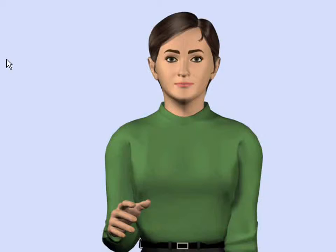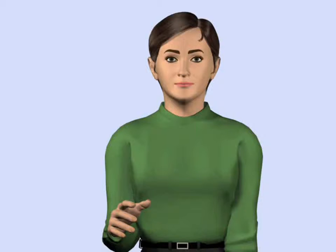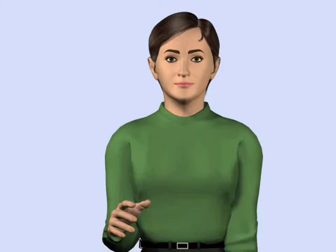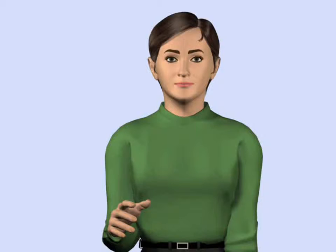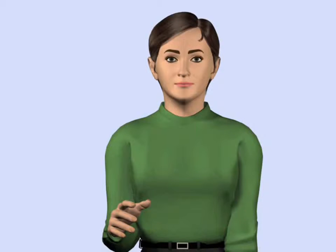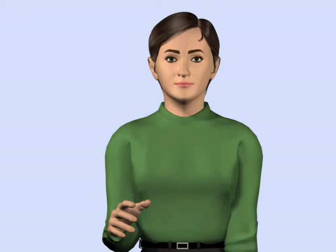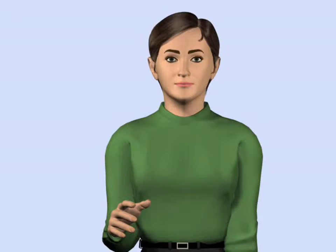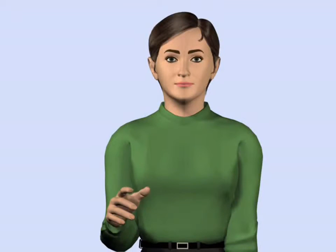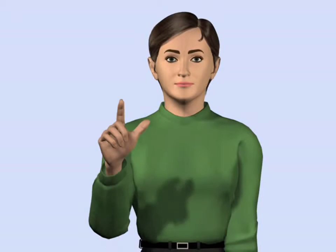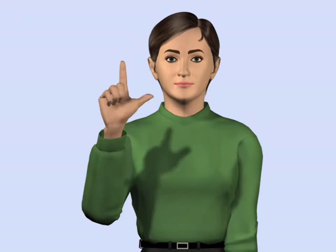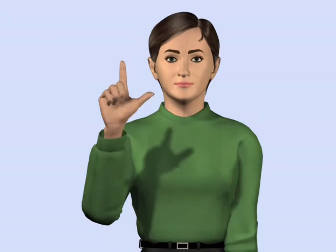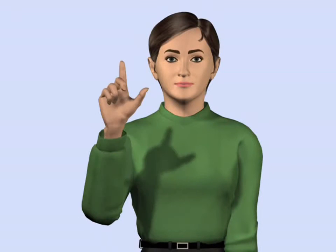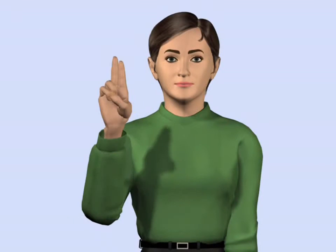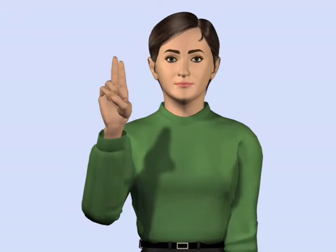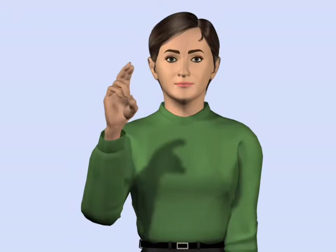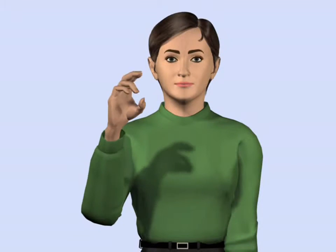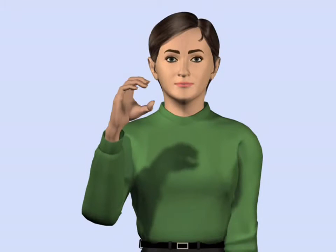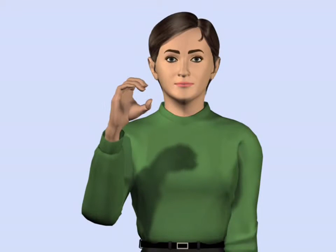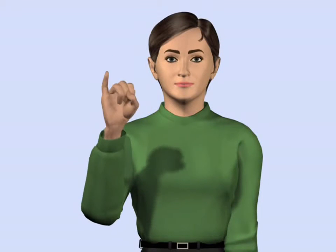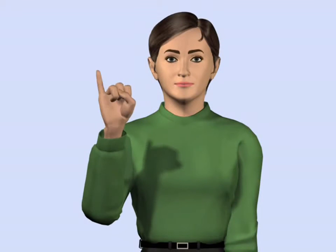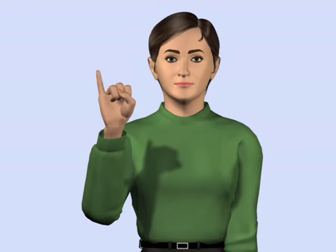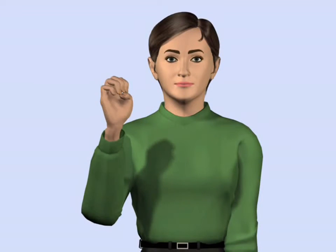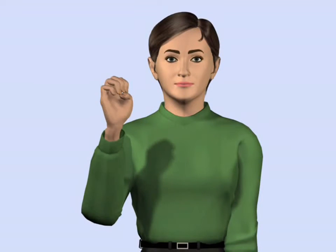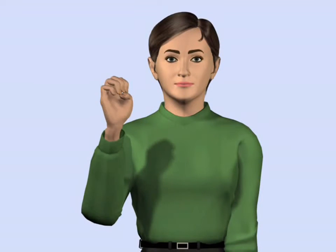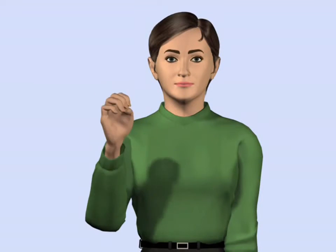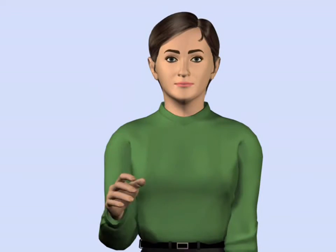Lucie